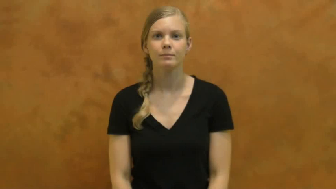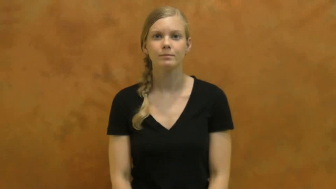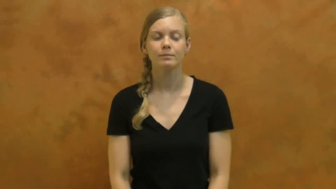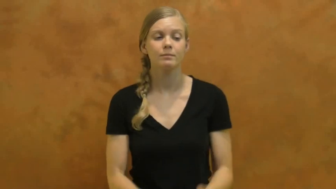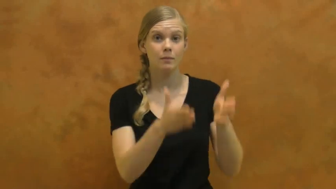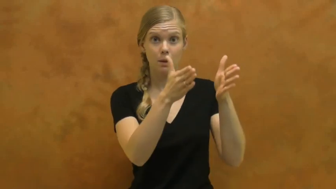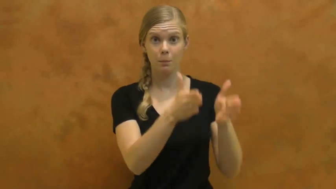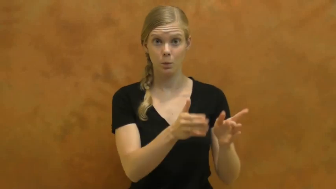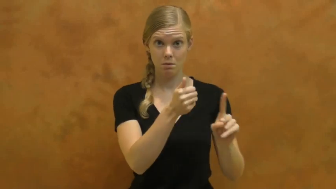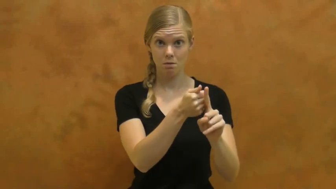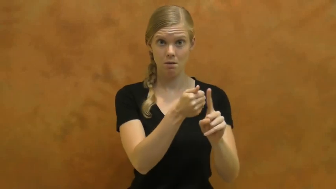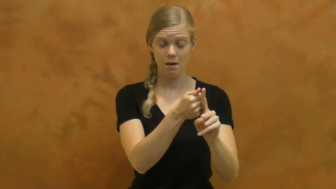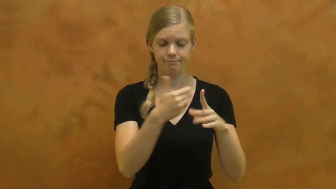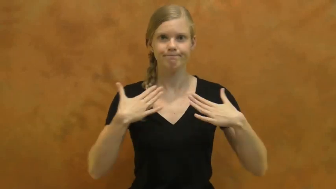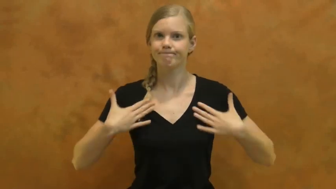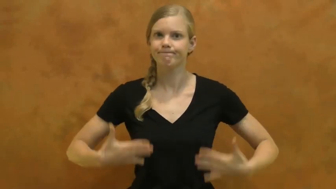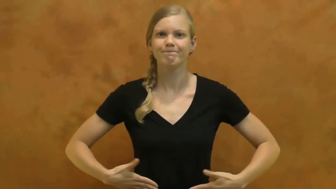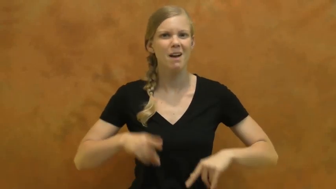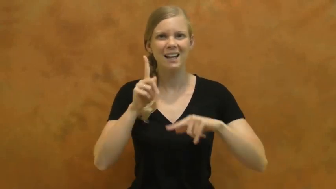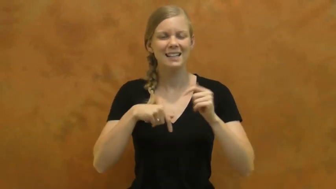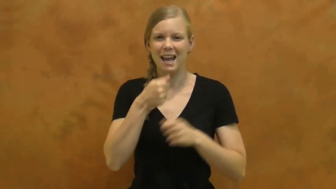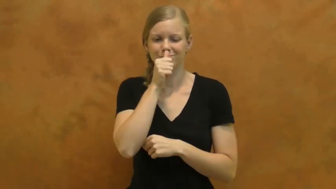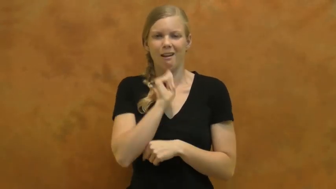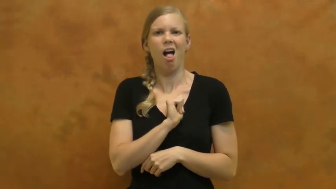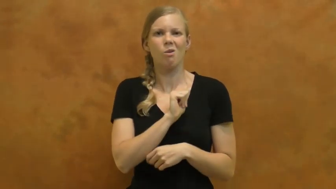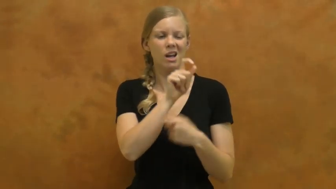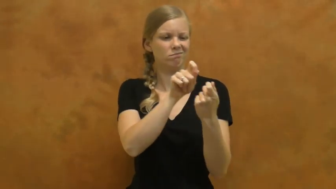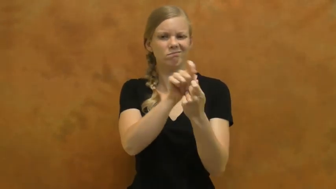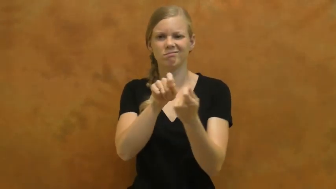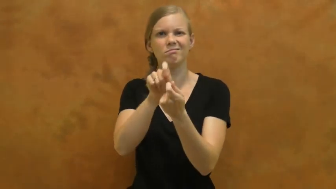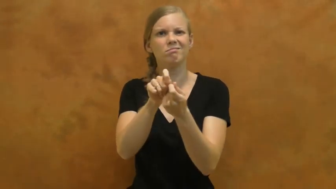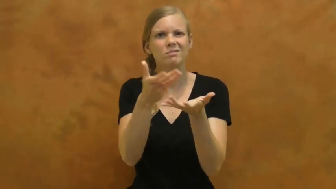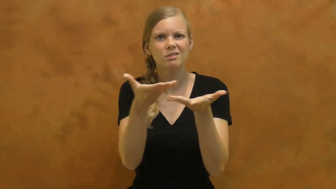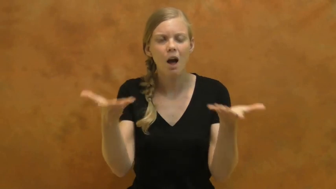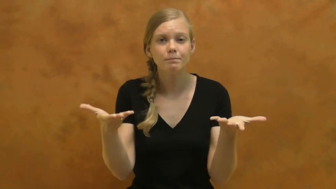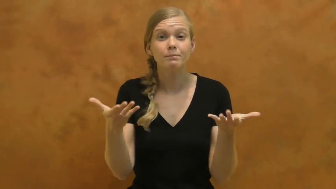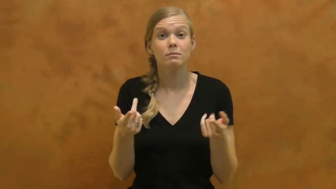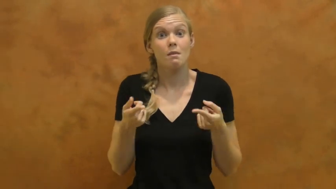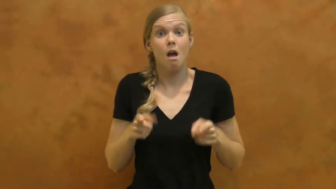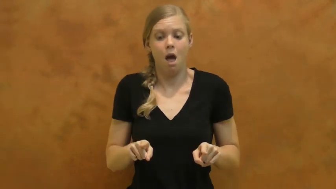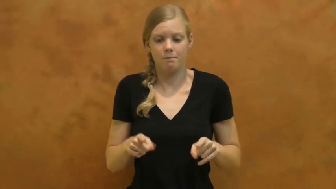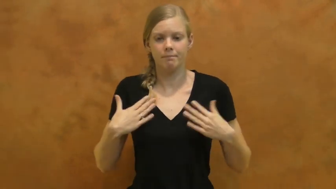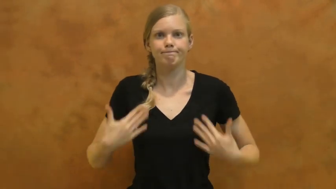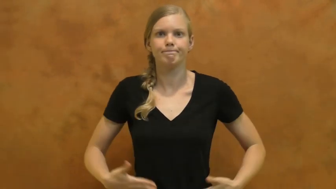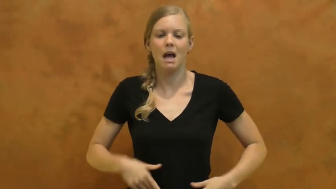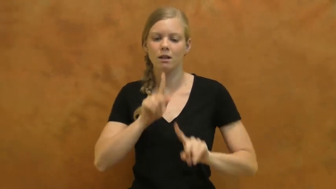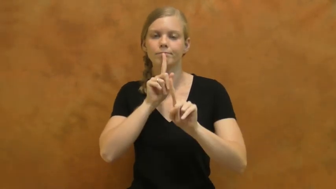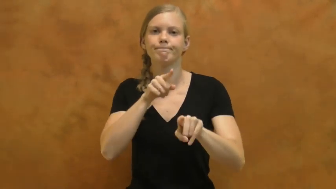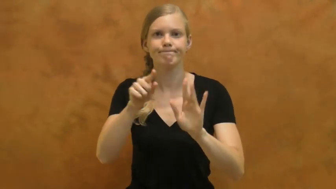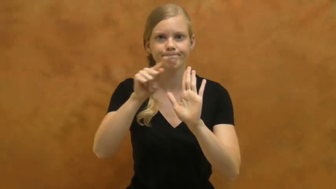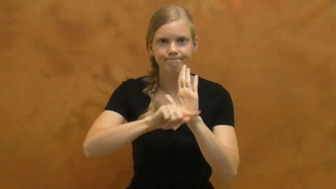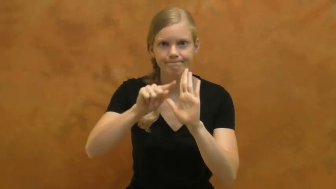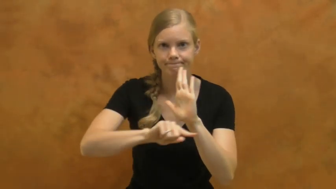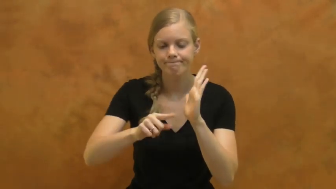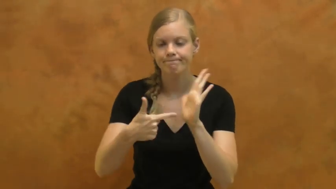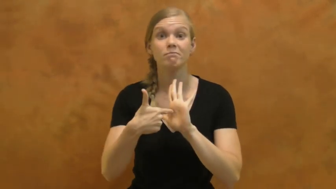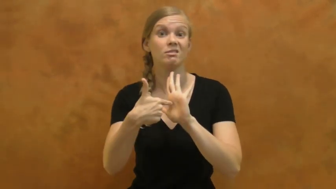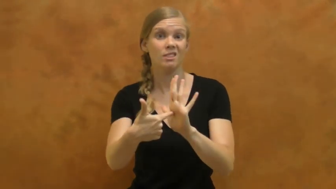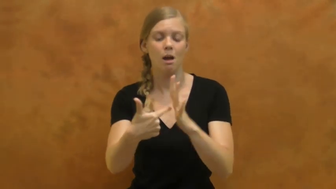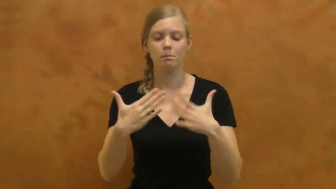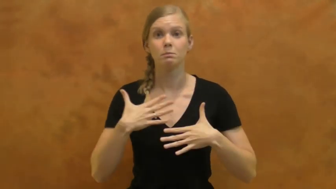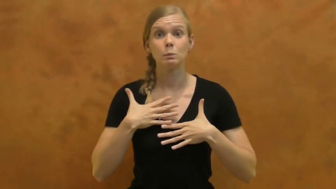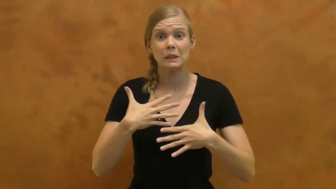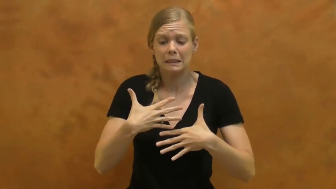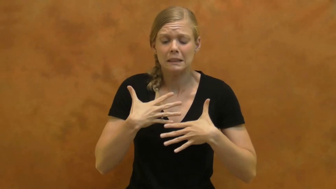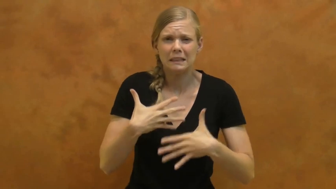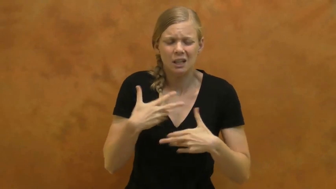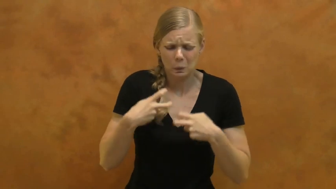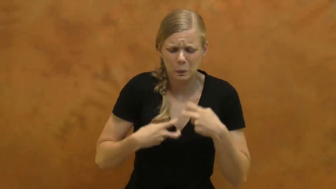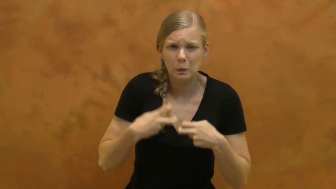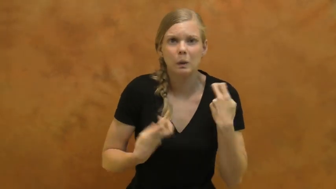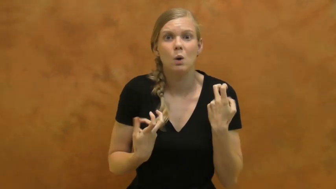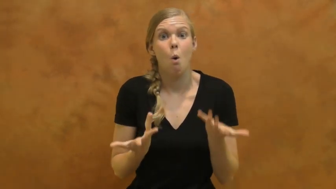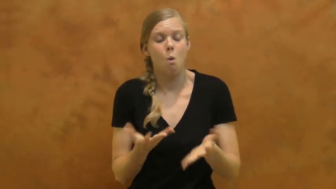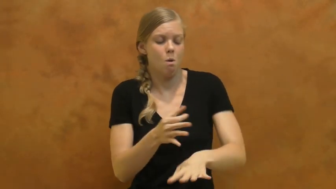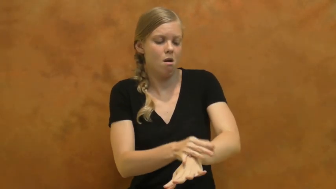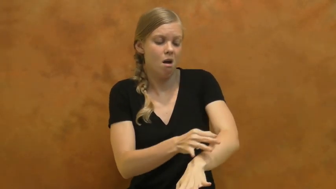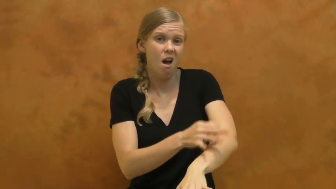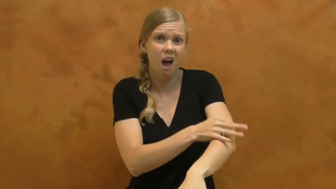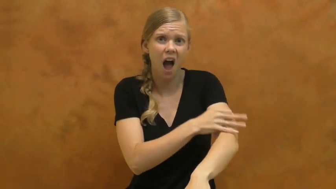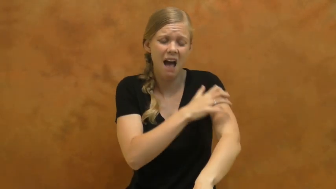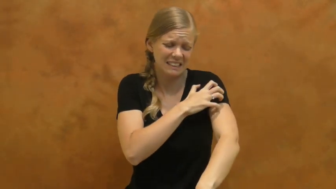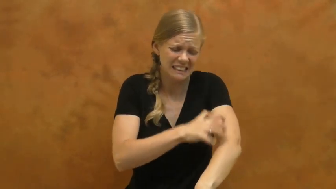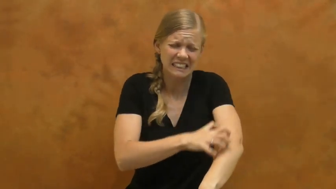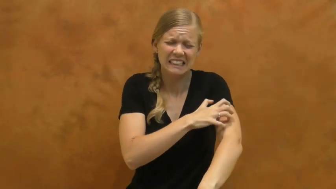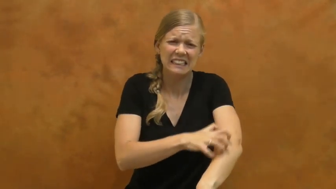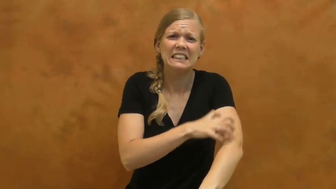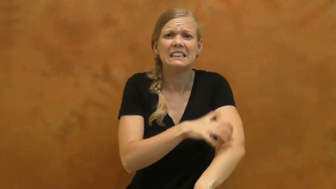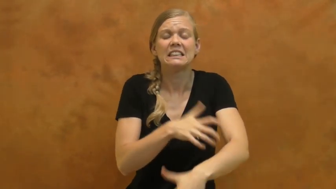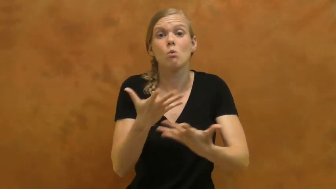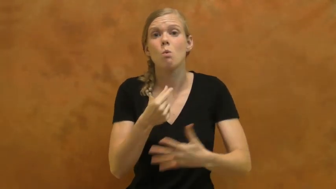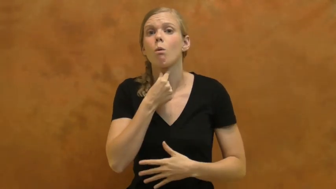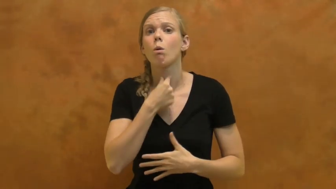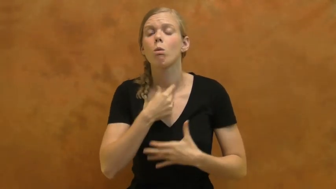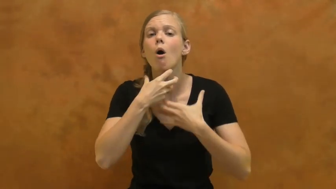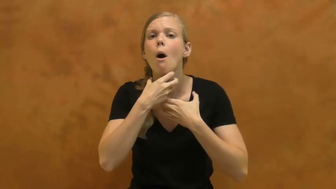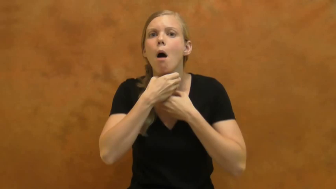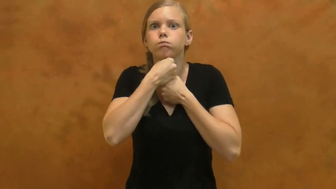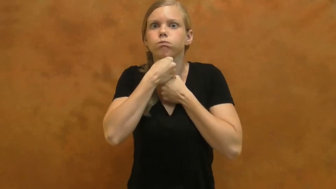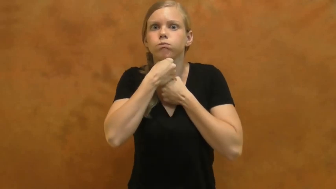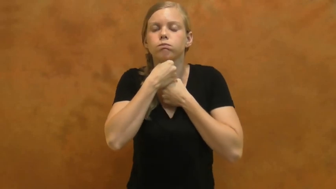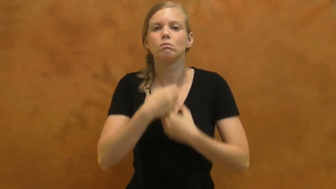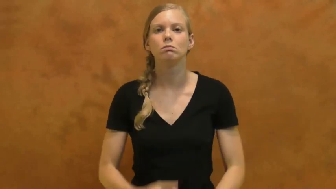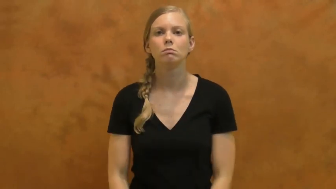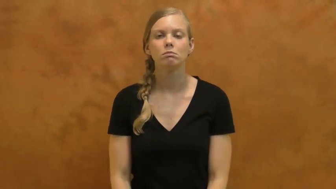allergy sufferer